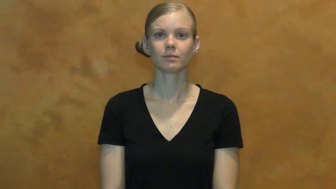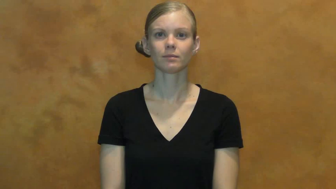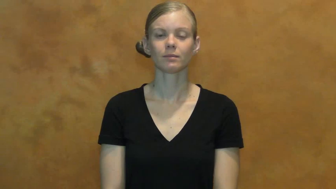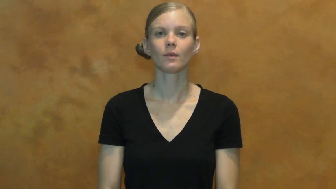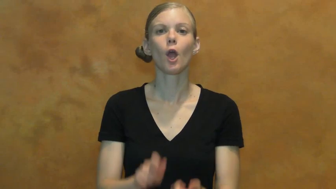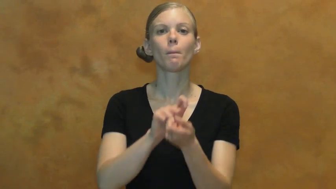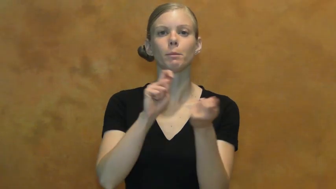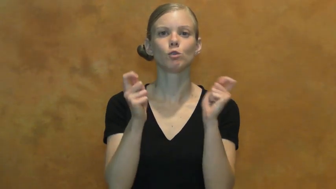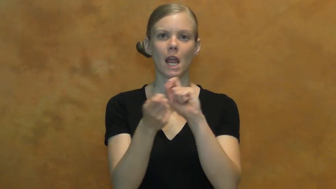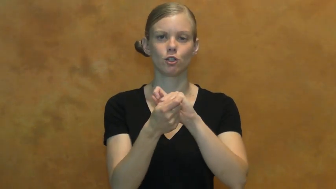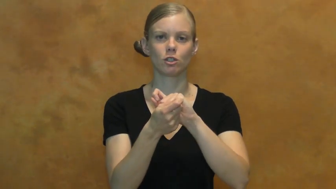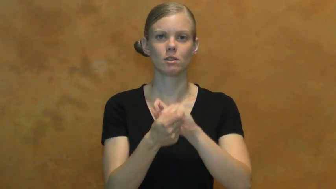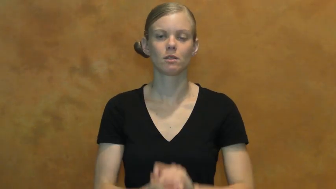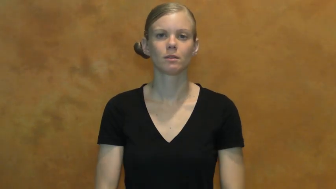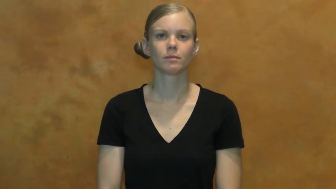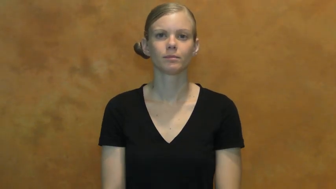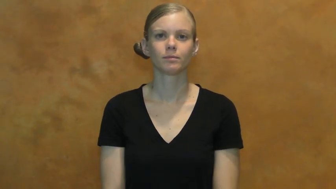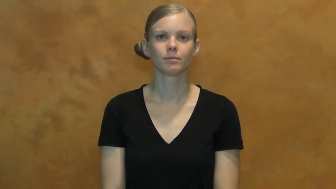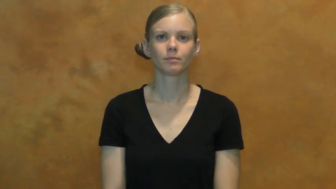mutation